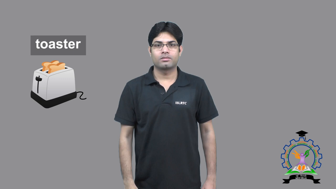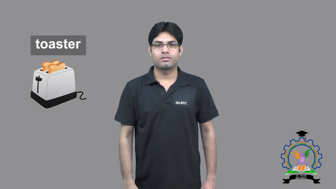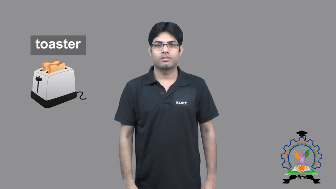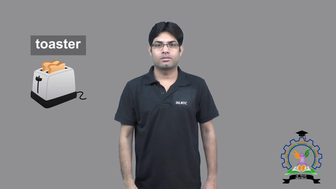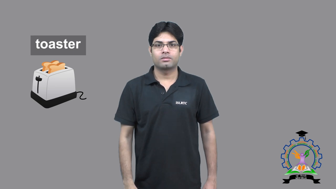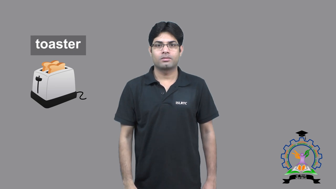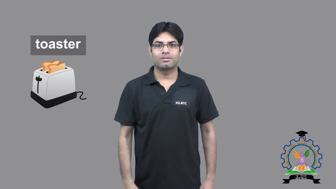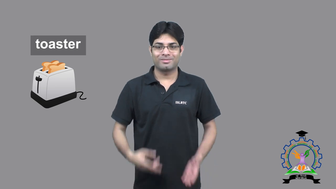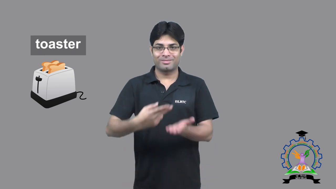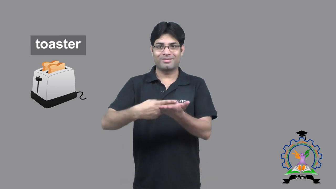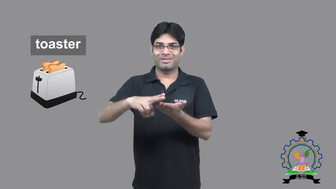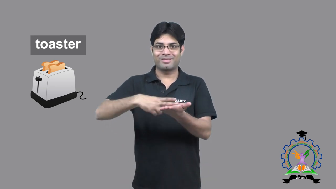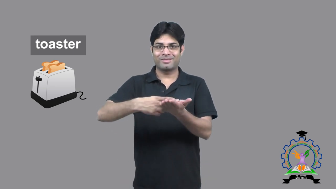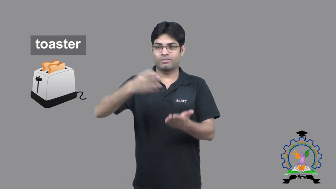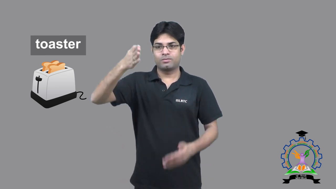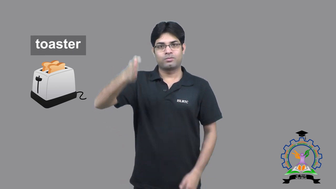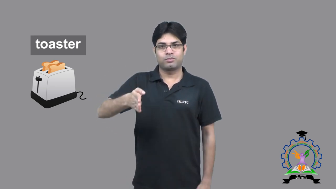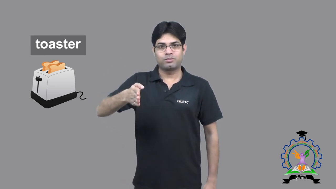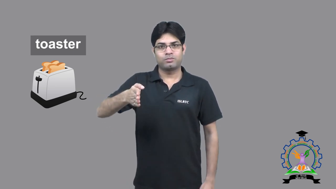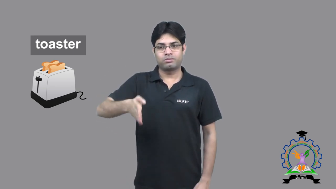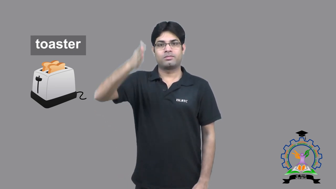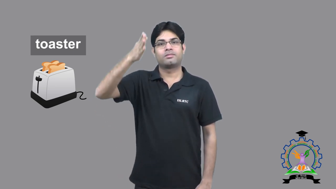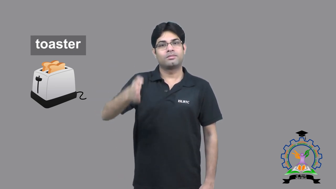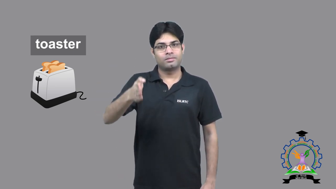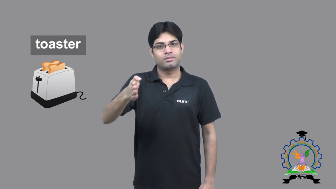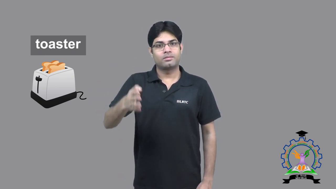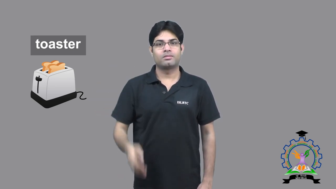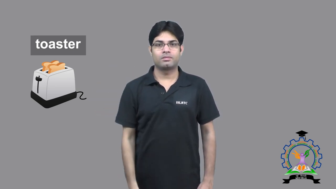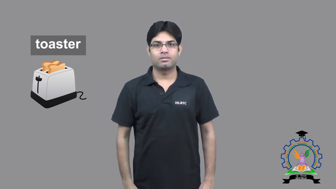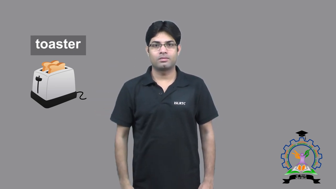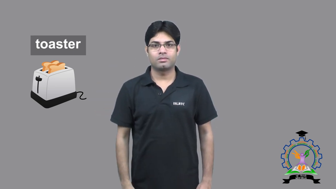toaster